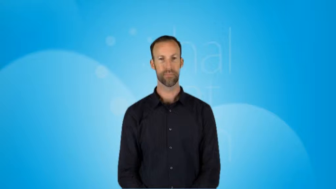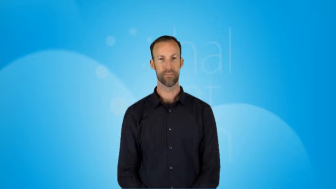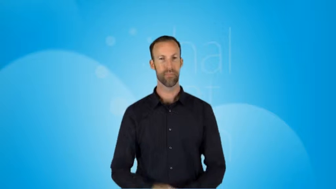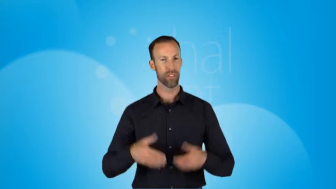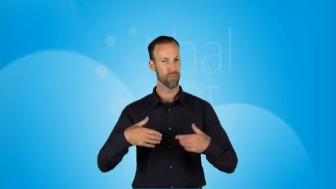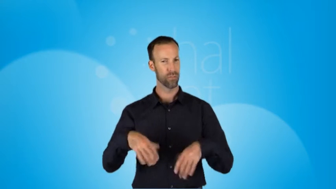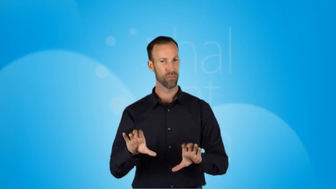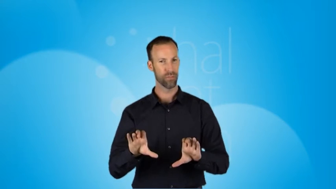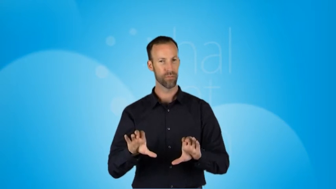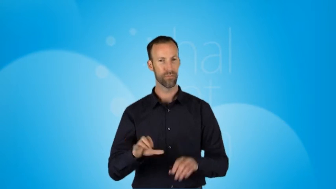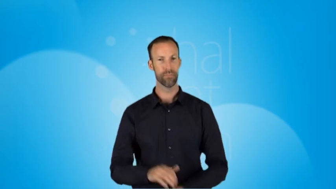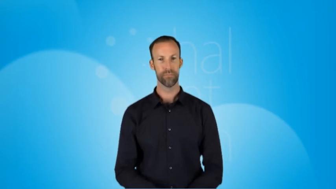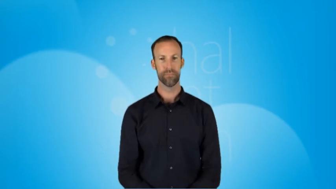chance